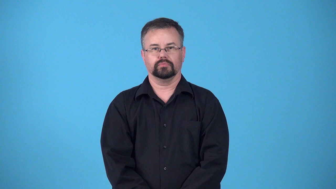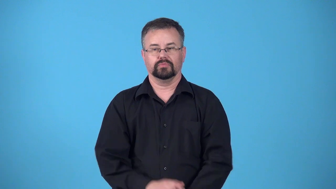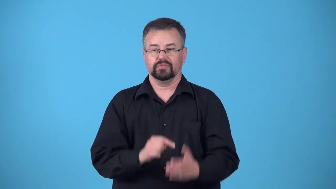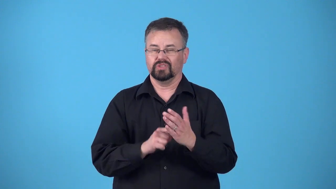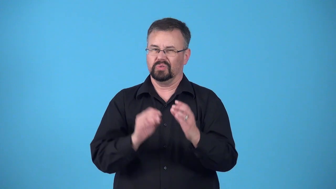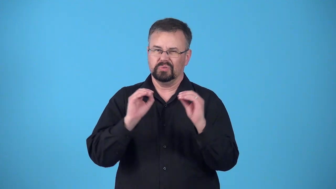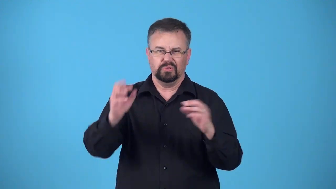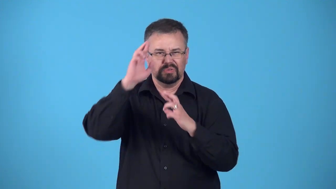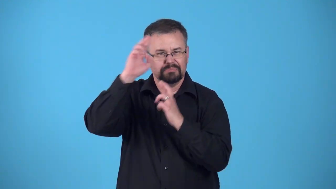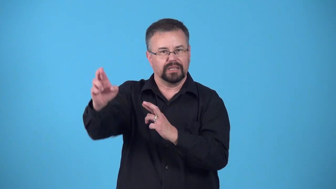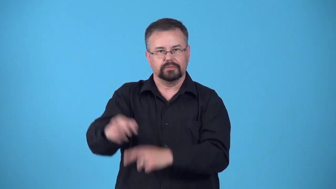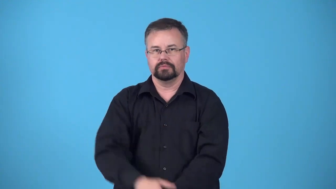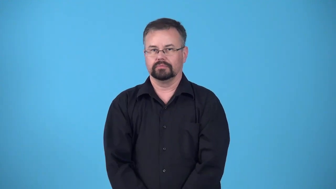thumb your nose at